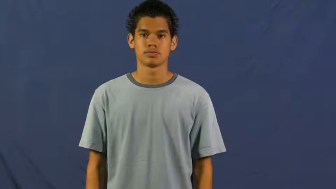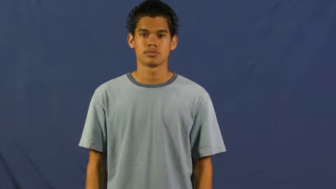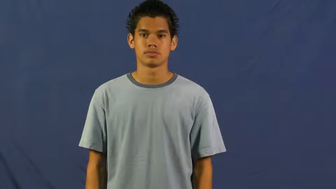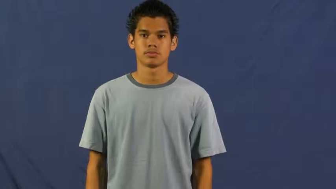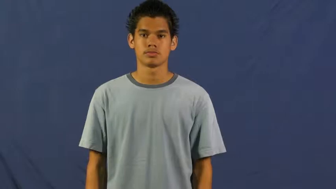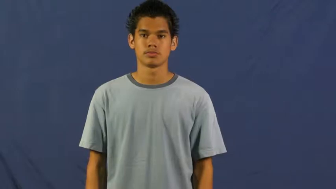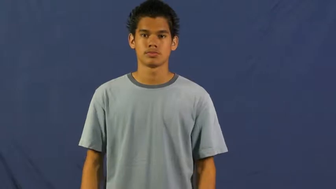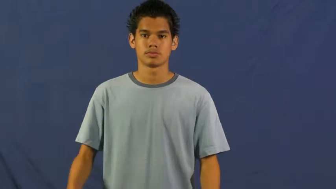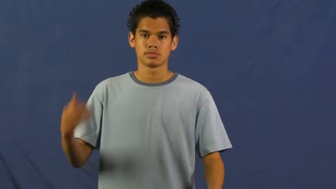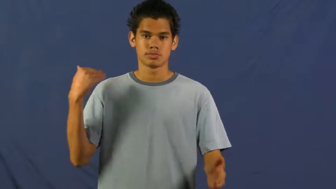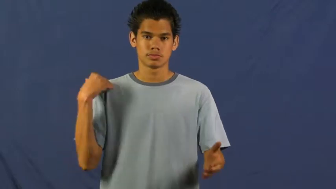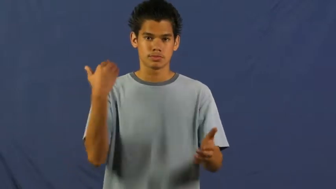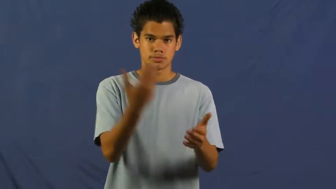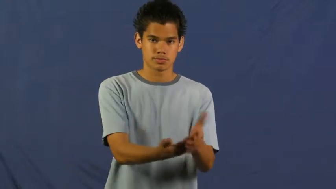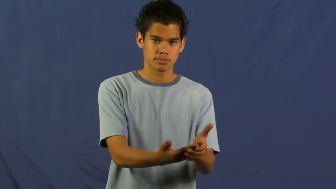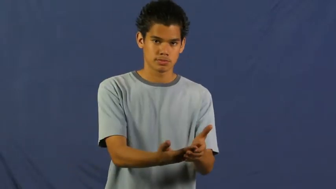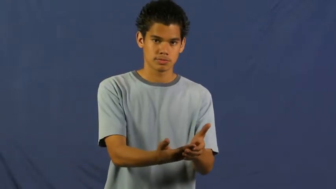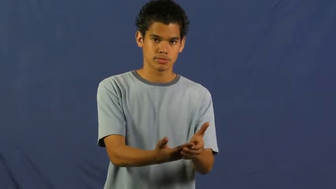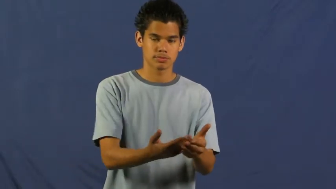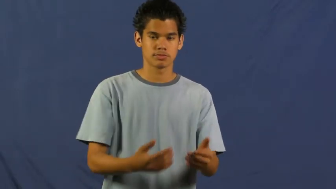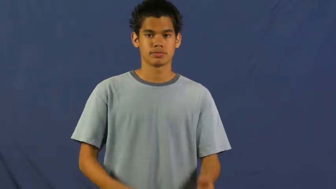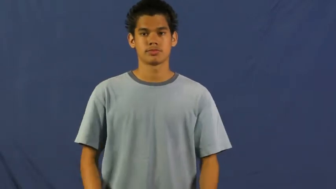pull in,pull up,be along-arrive